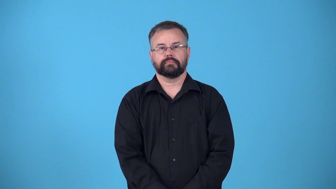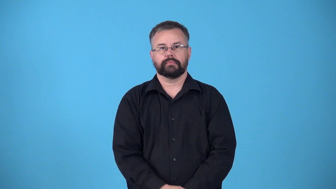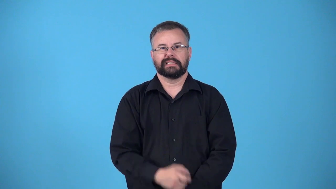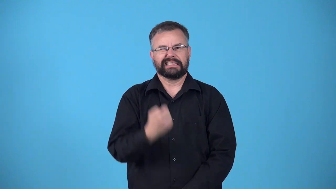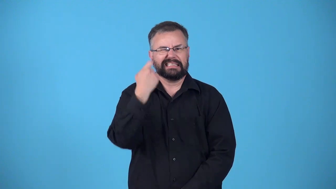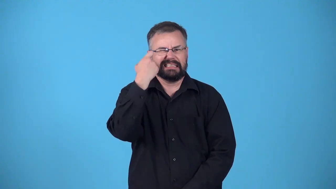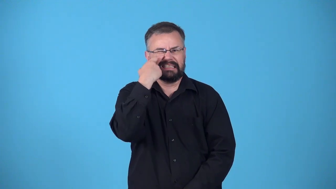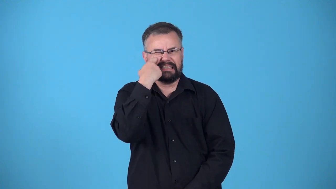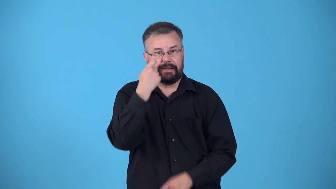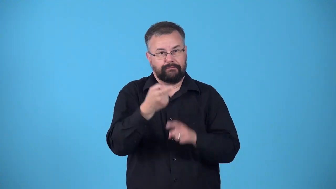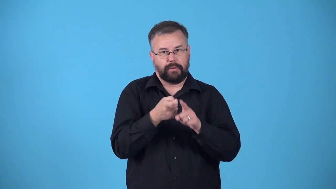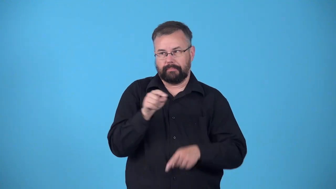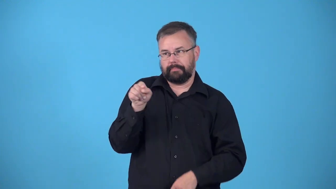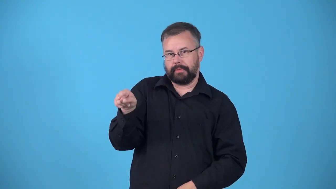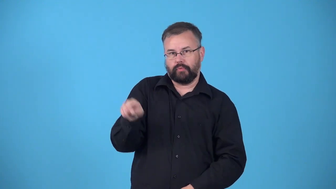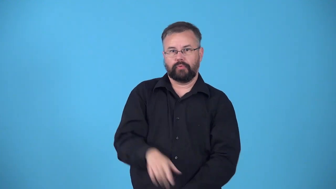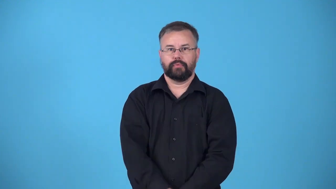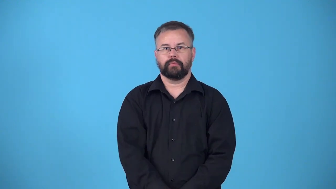fresh from